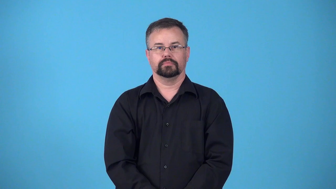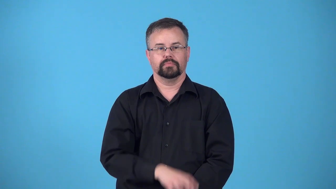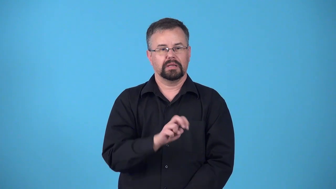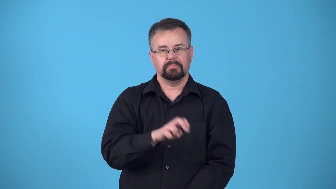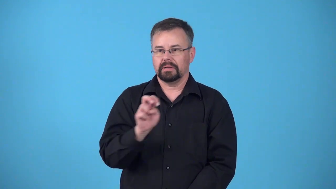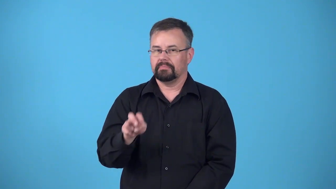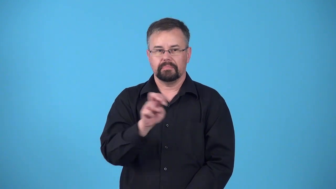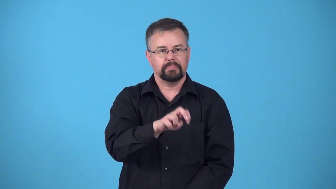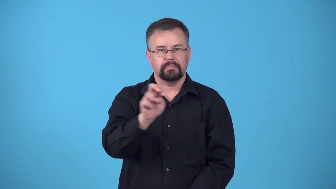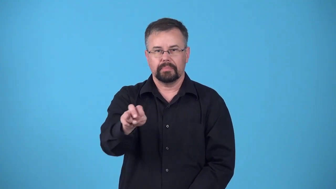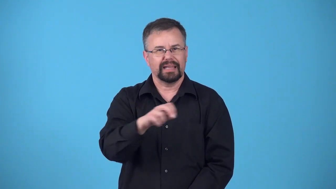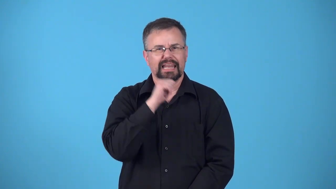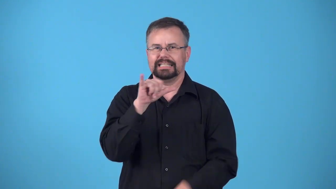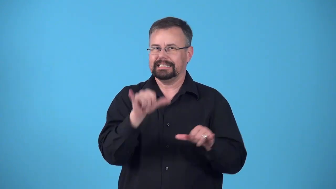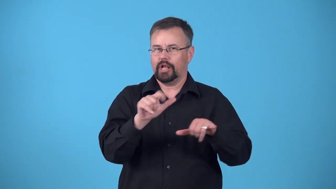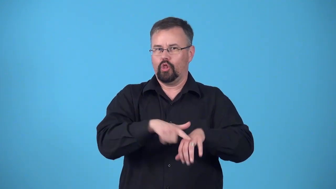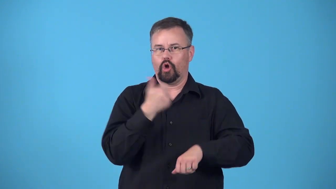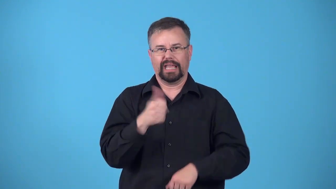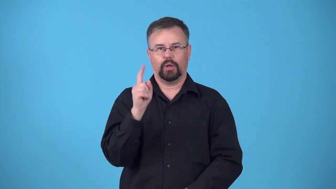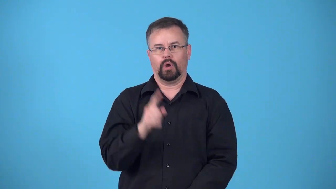whistle stop tour